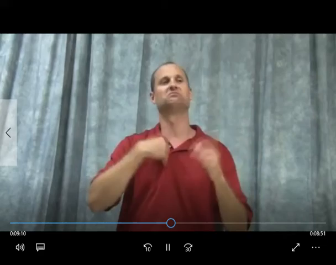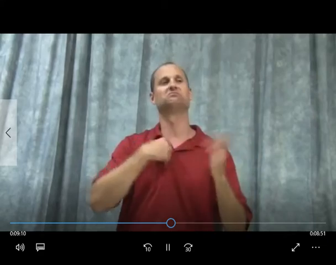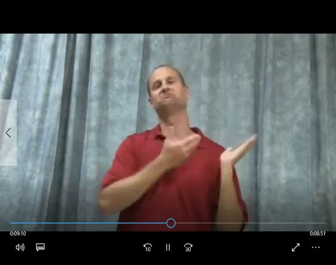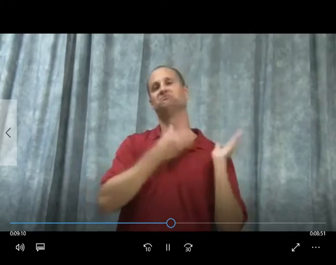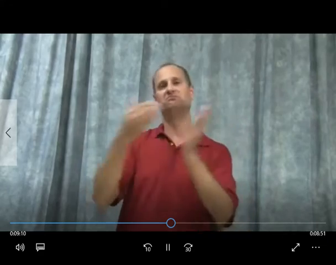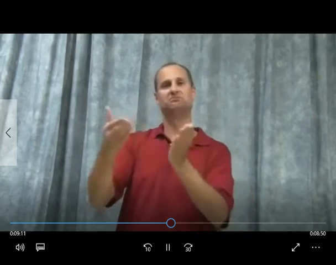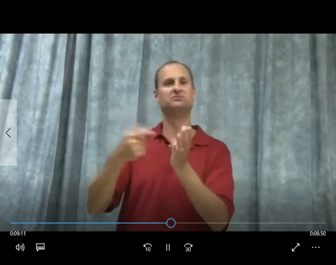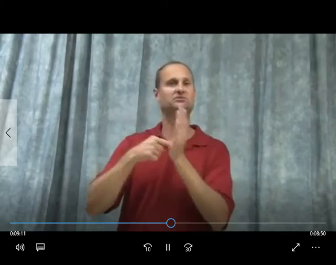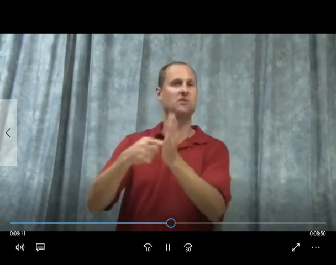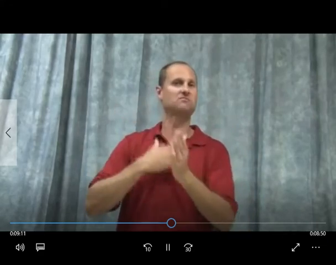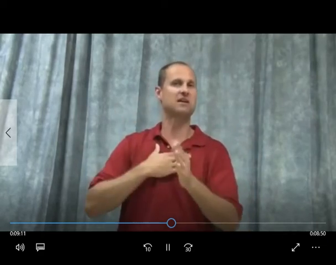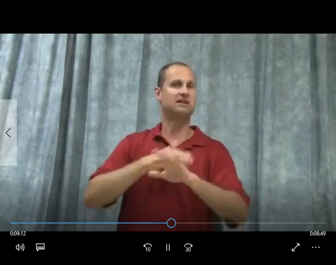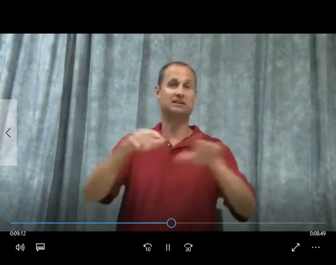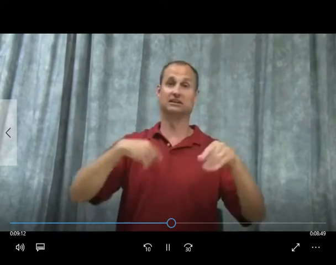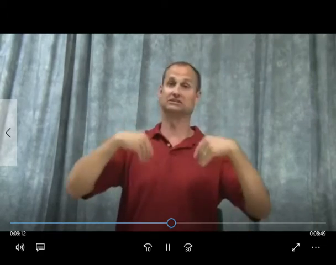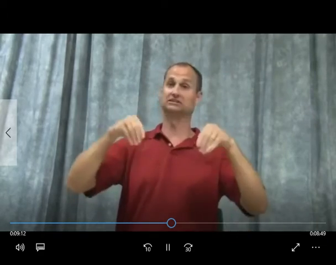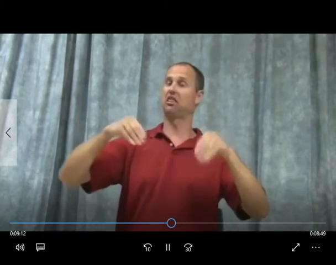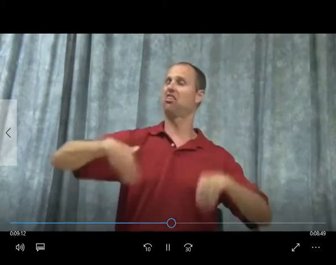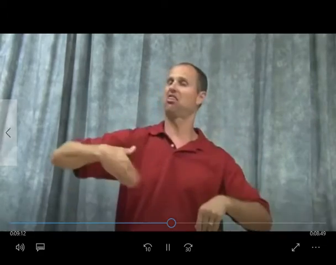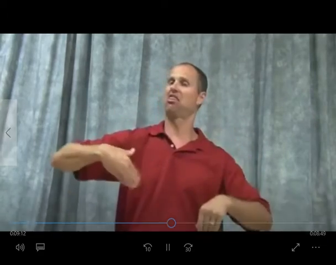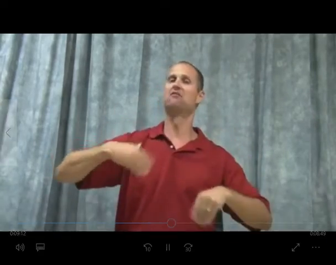Lexical